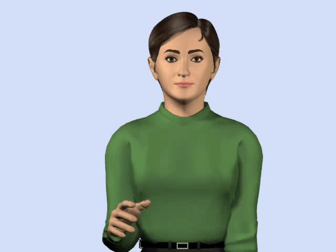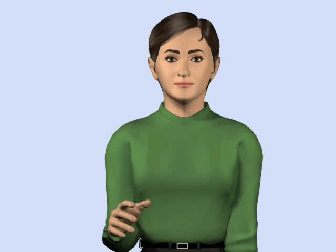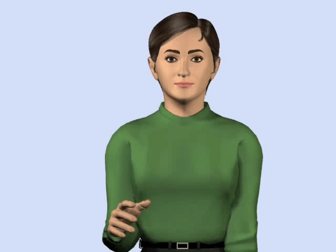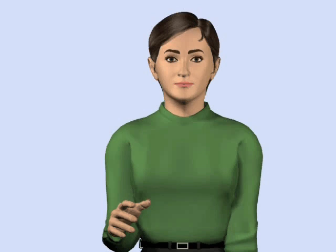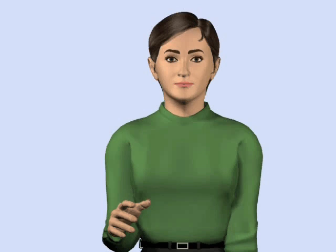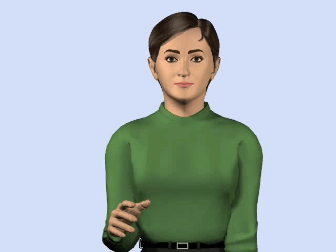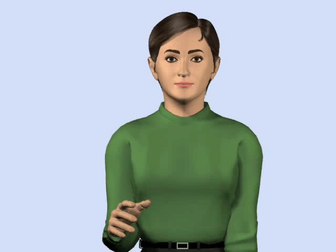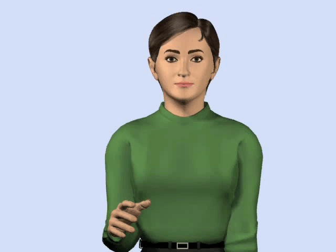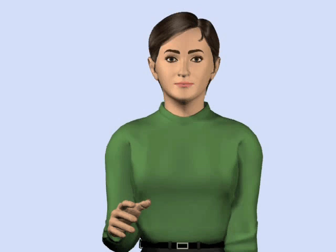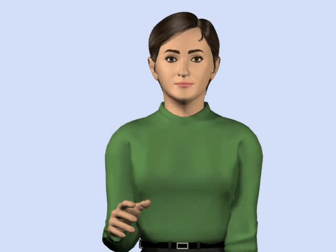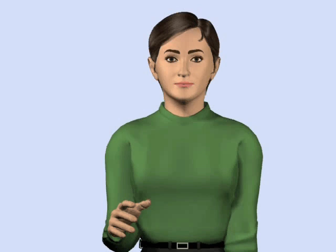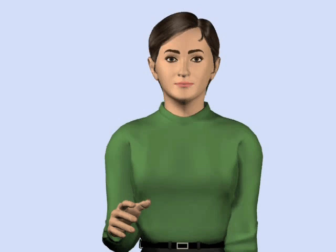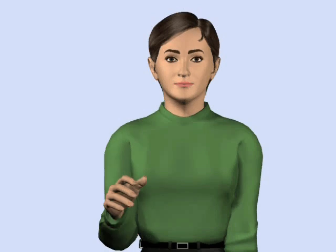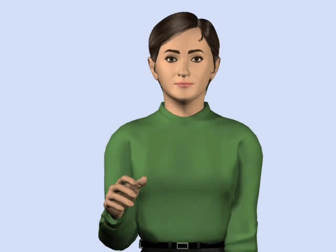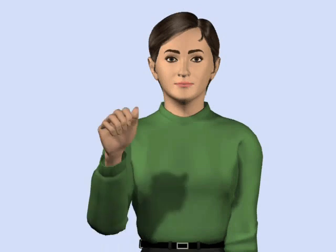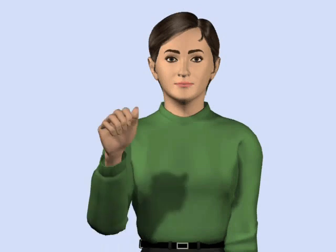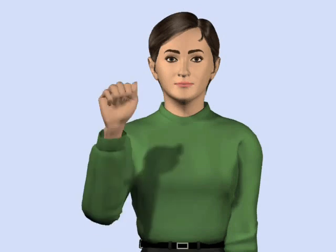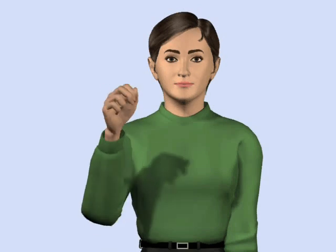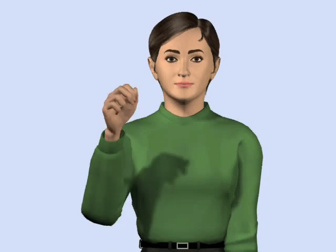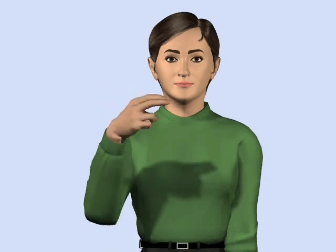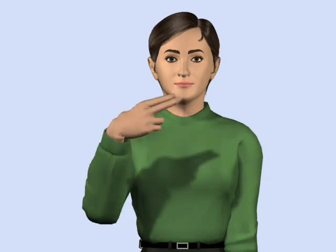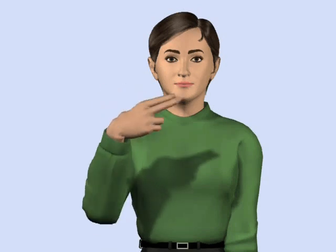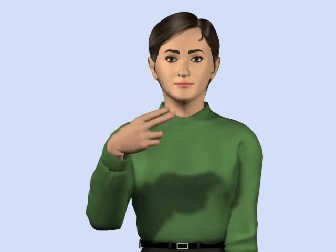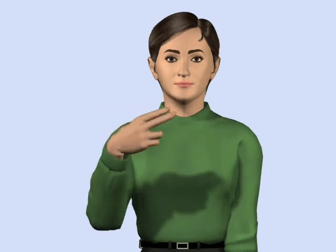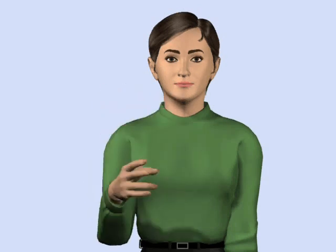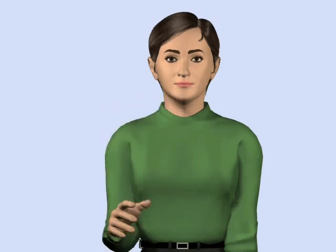Arlington Heights,IL